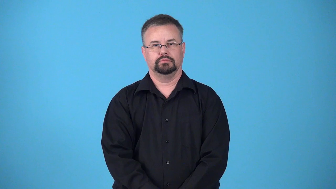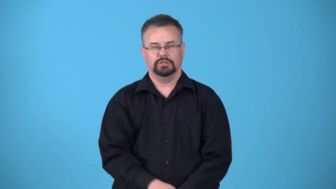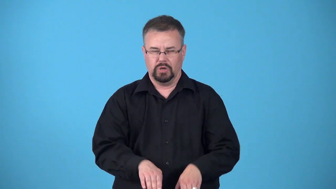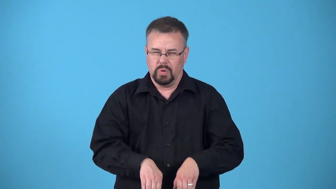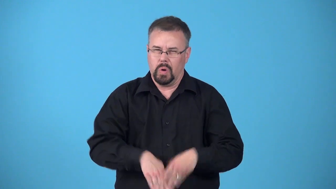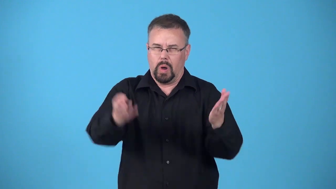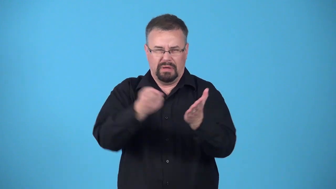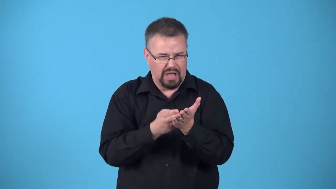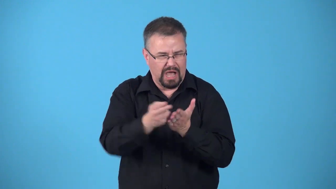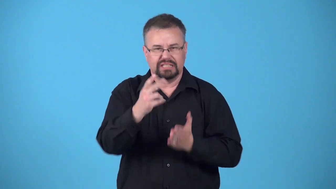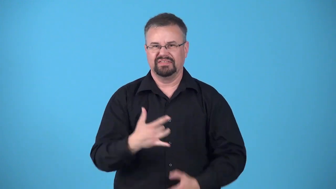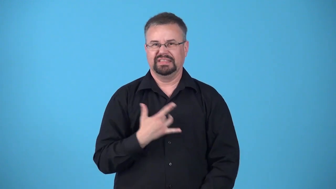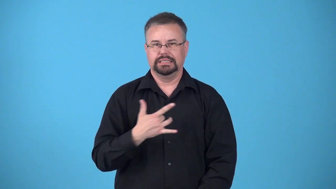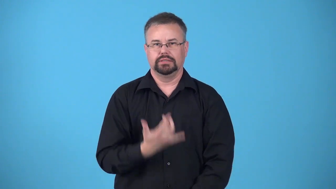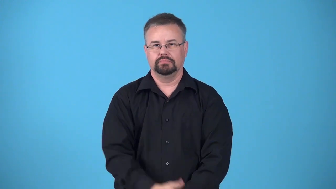lay my cards out on the table